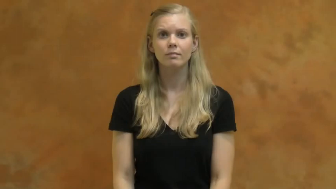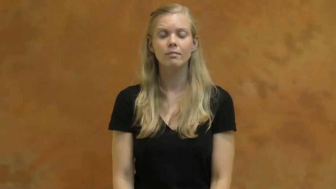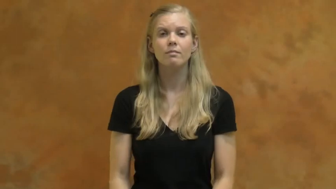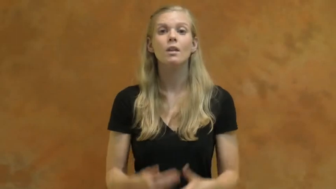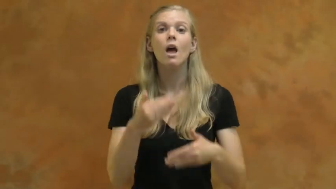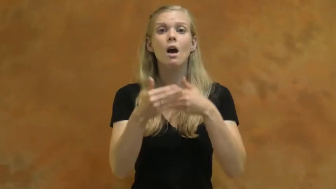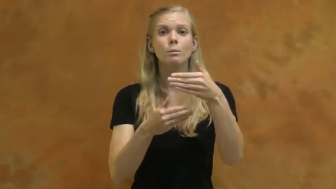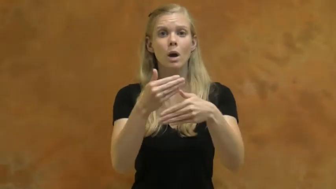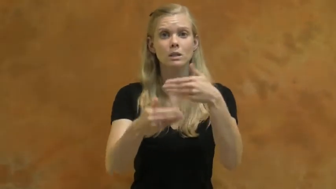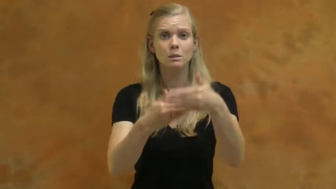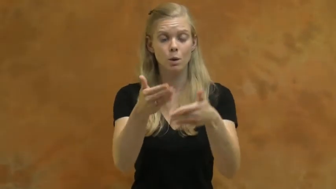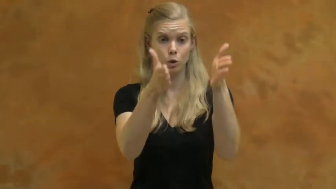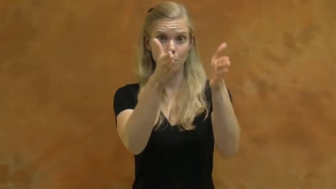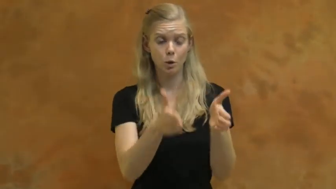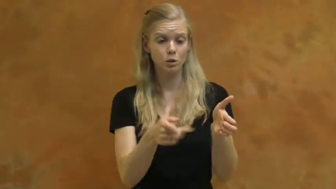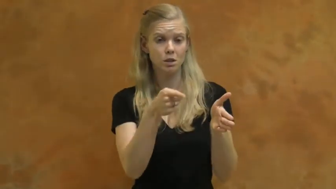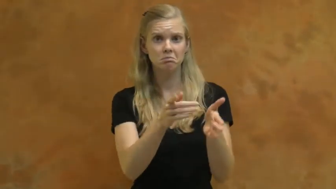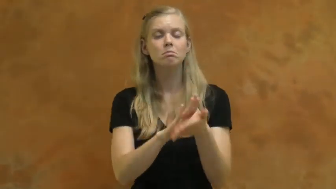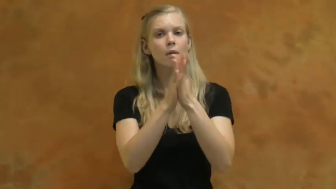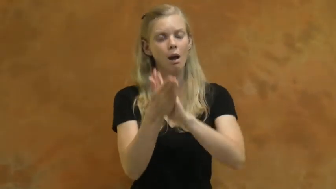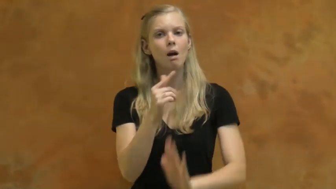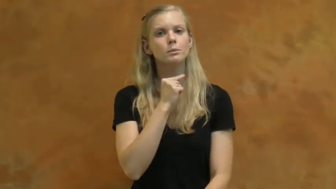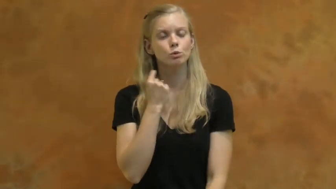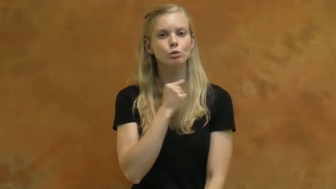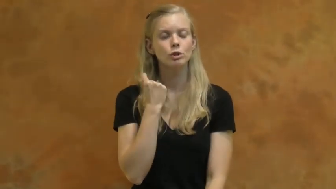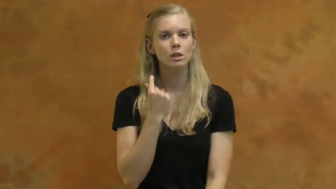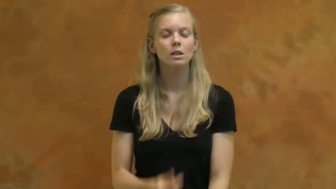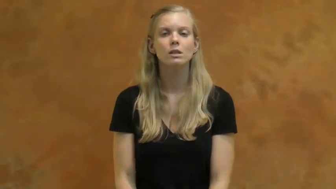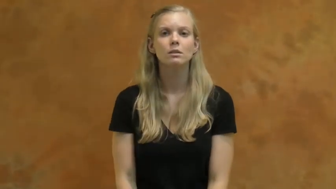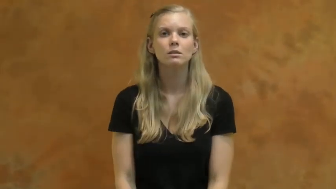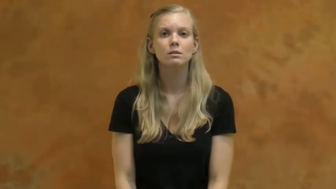ordination